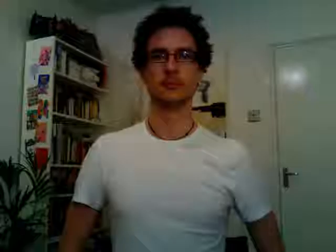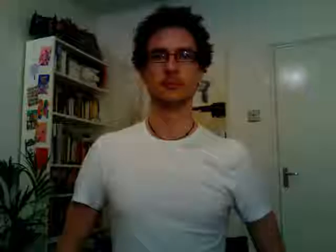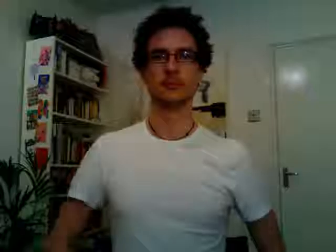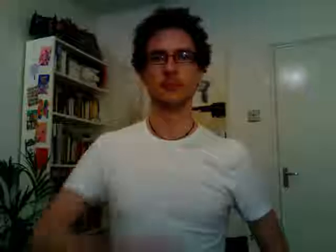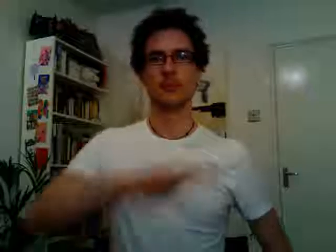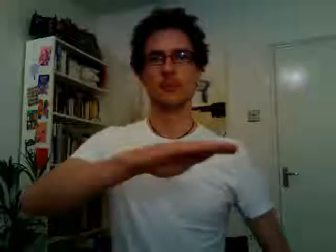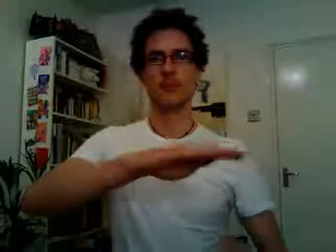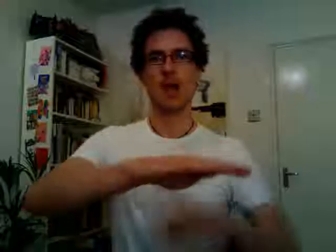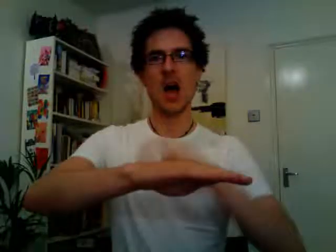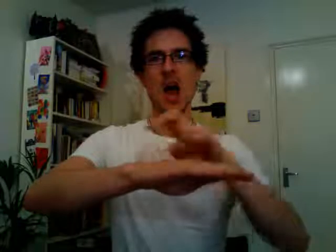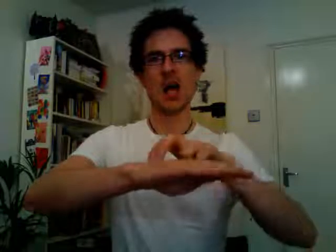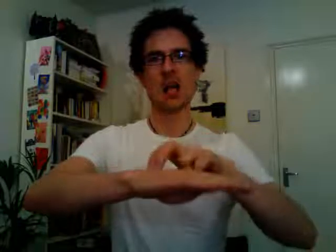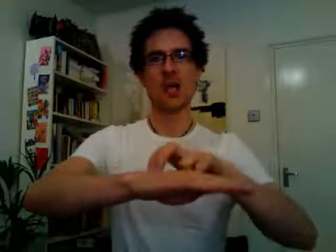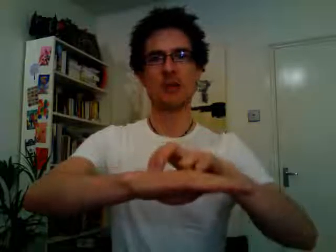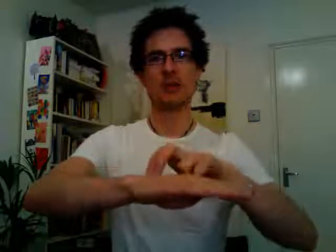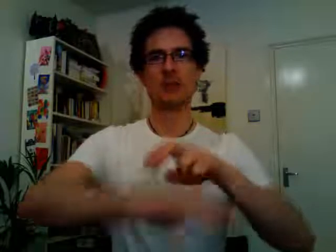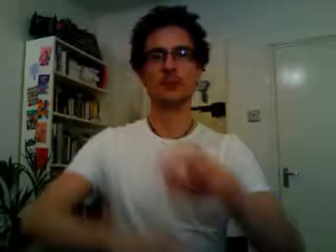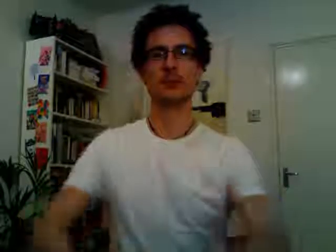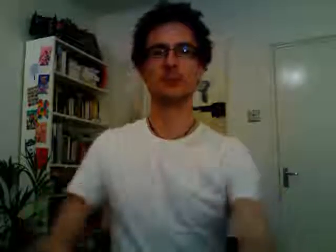ireland